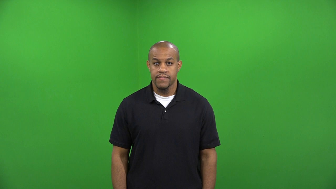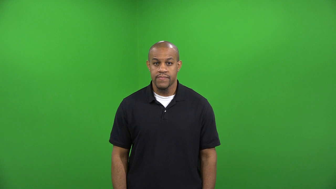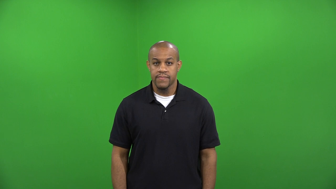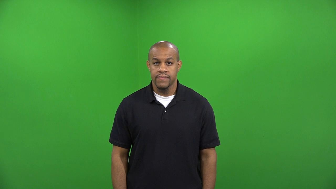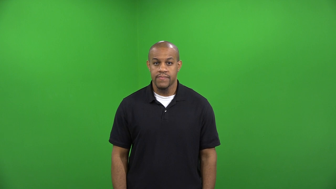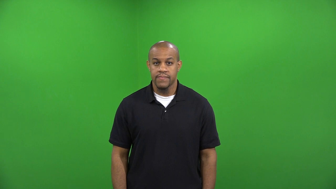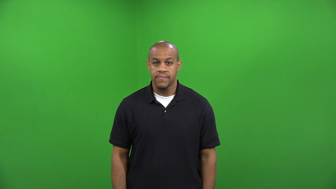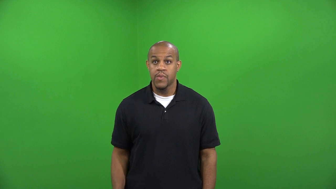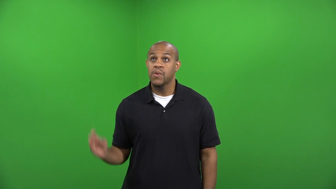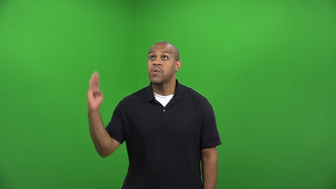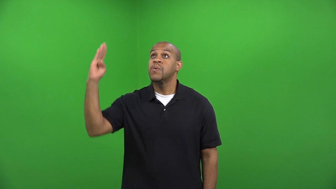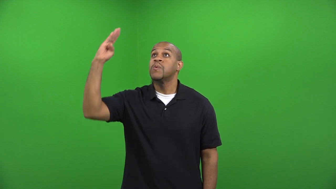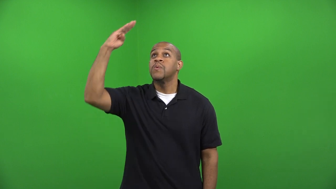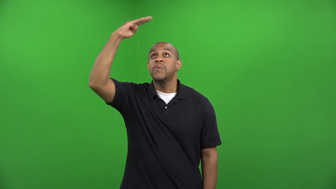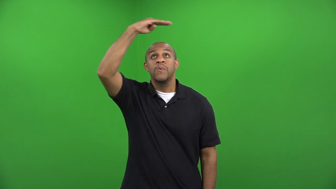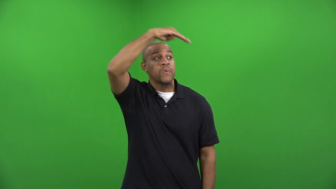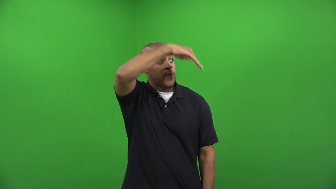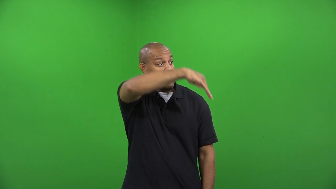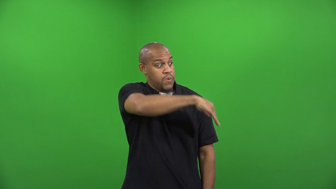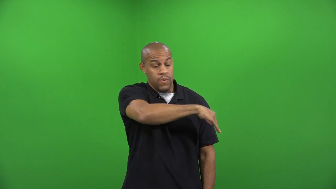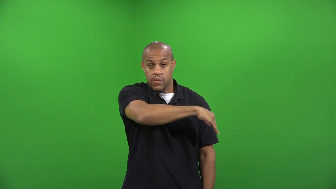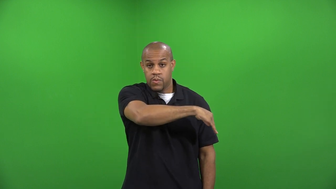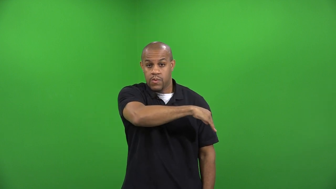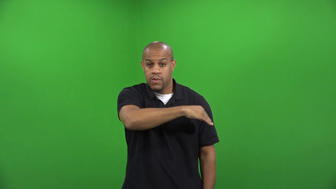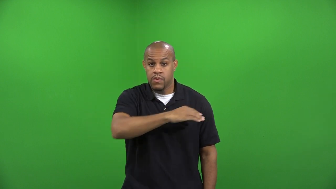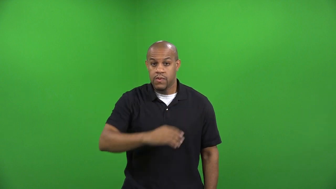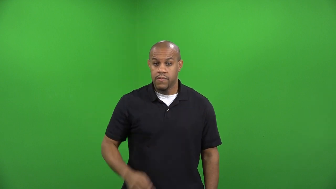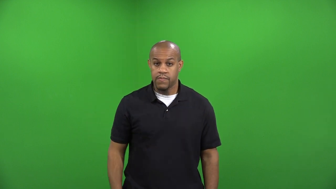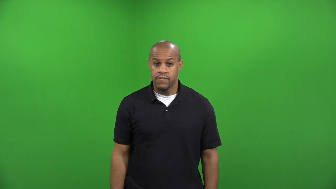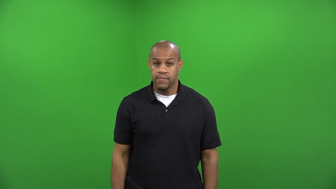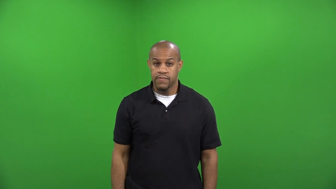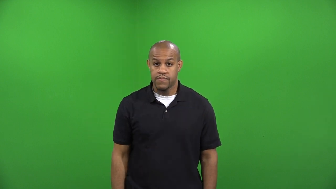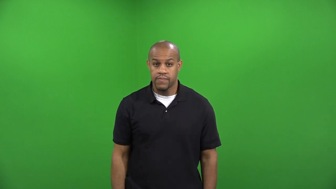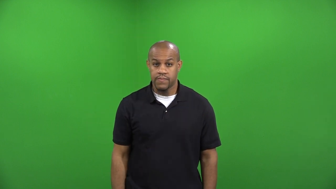Pitch too high,Pitch is back